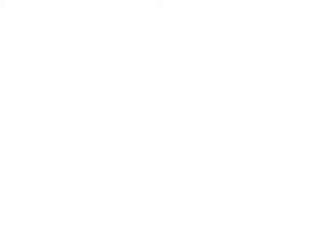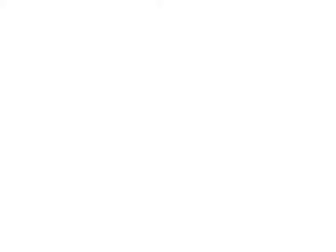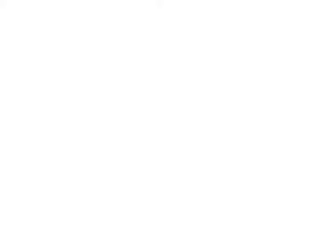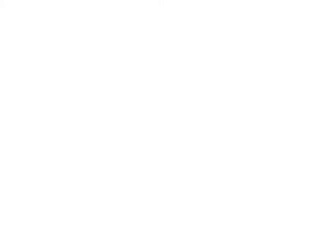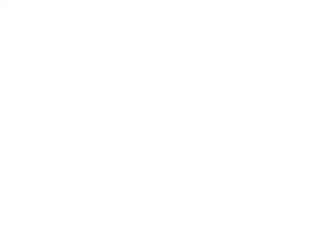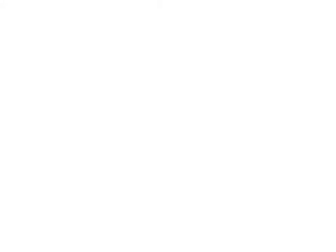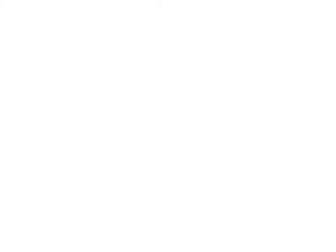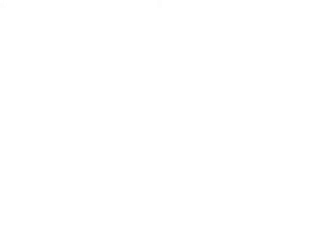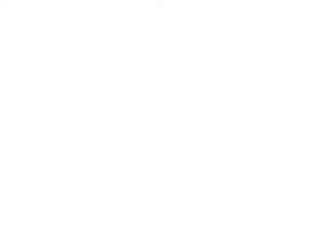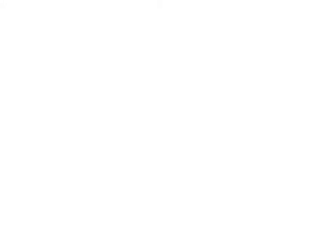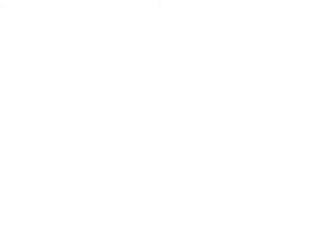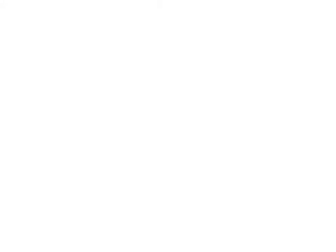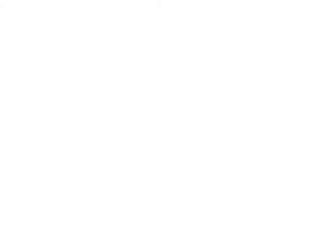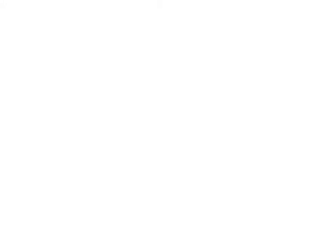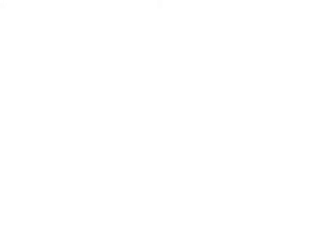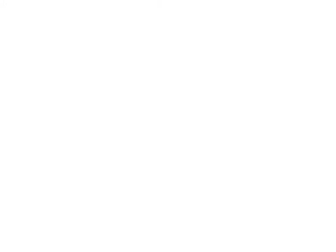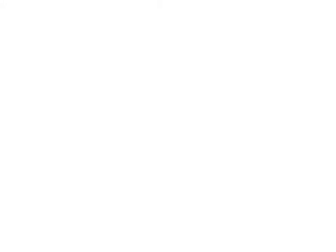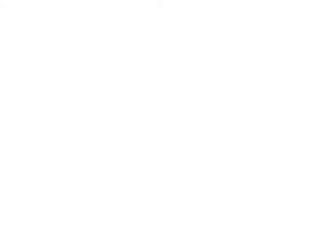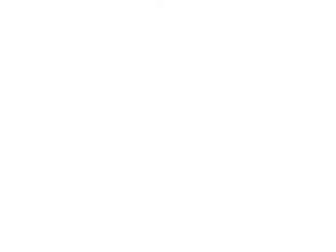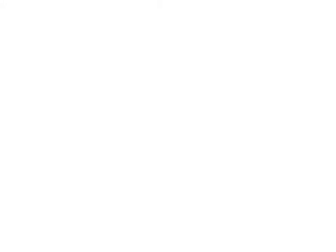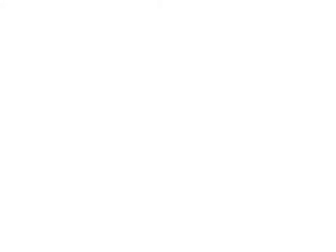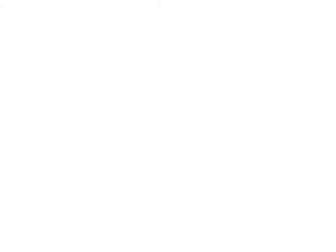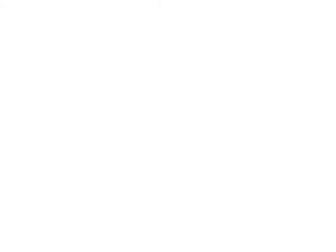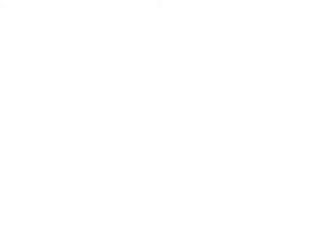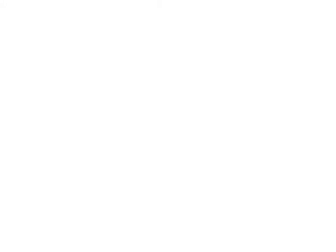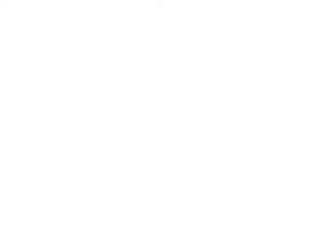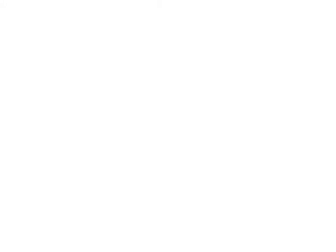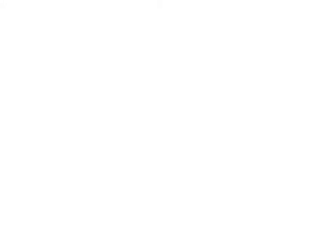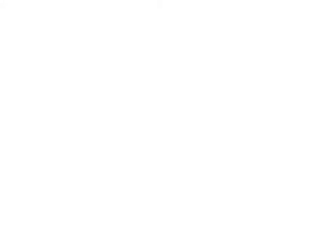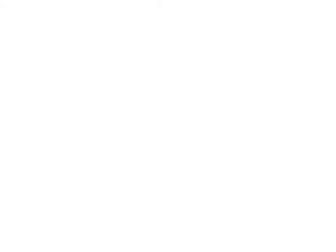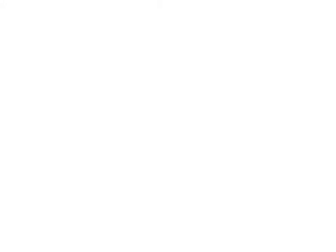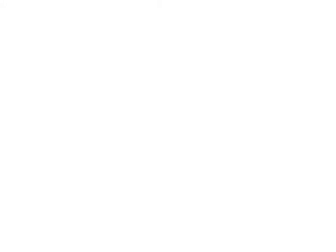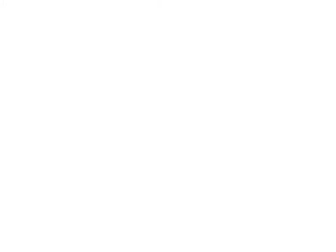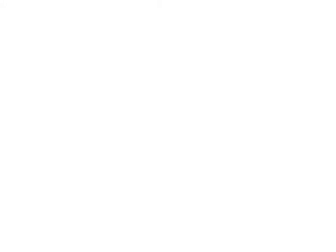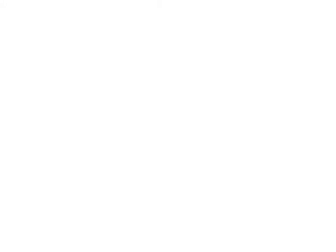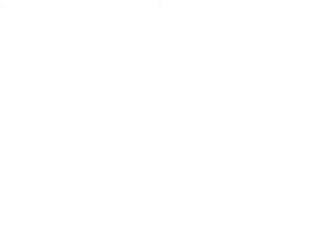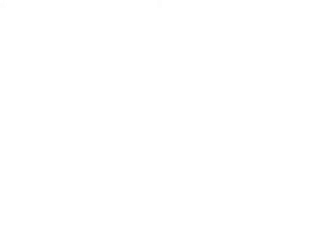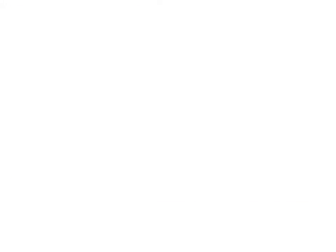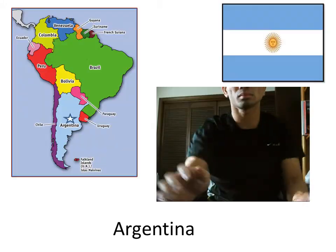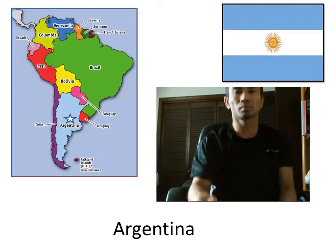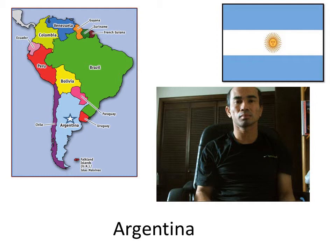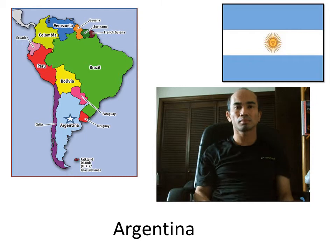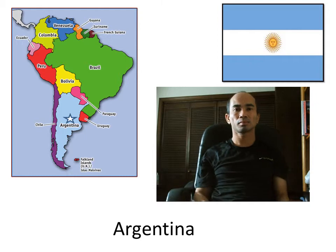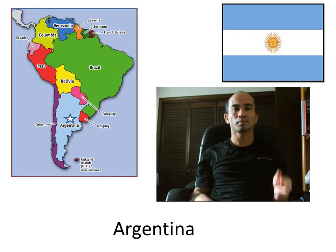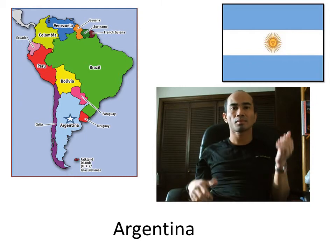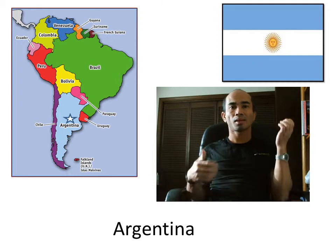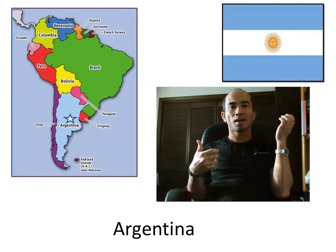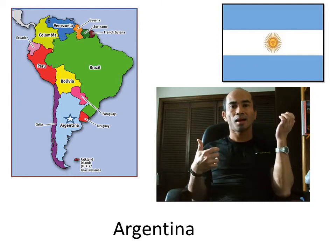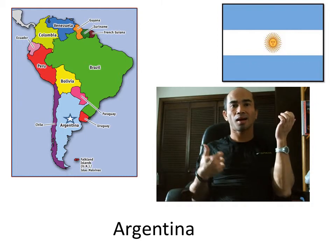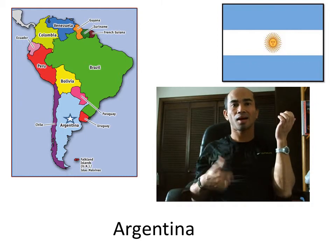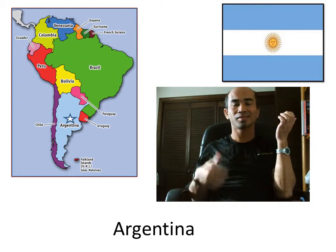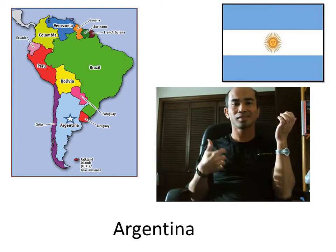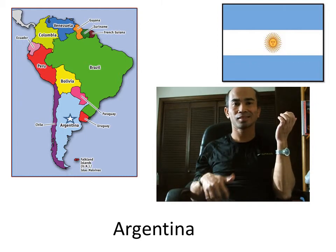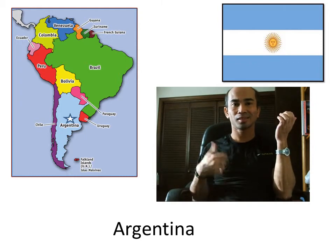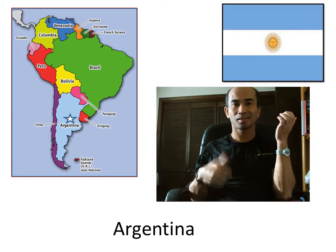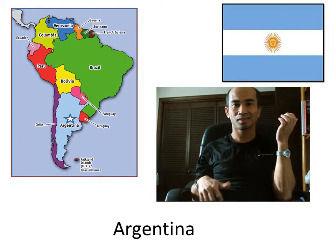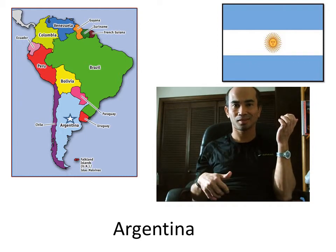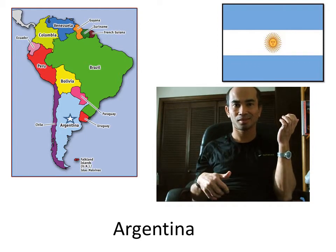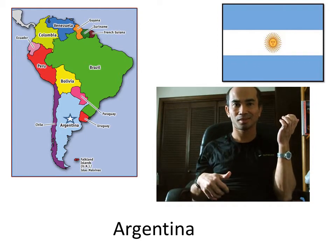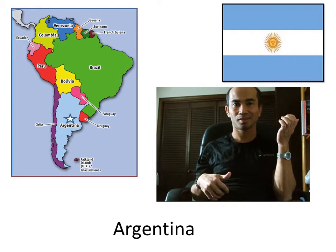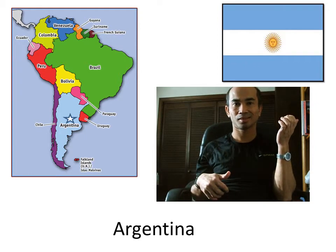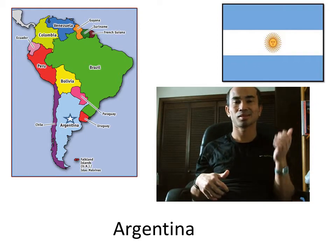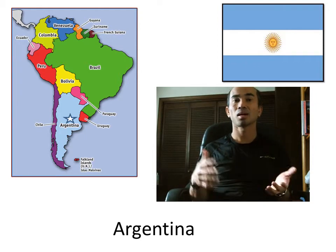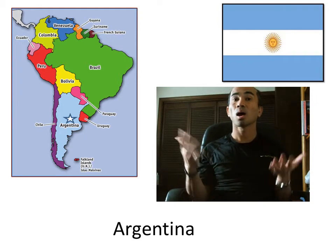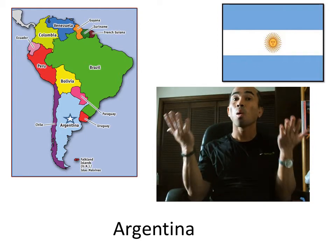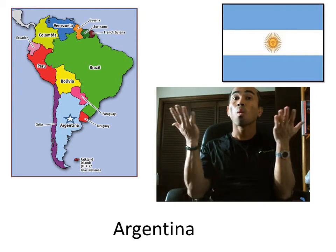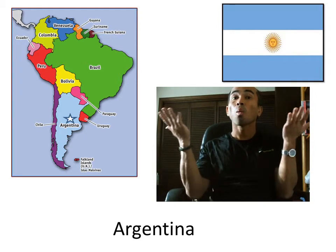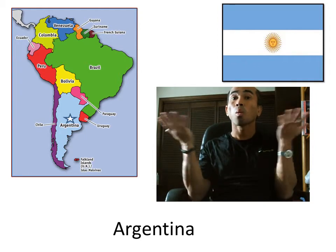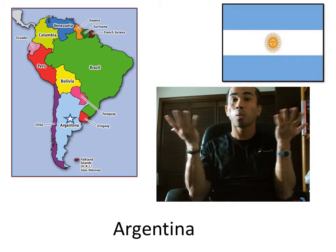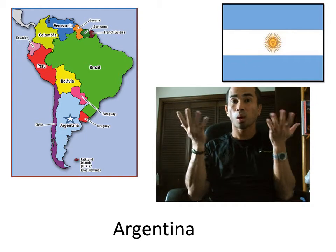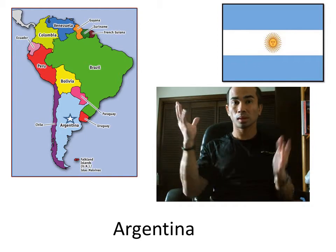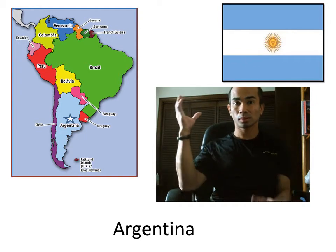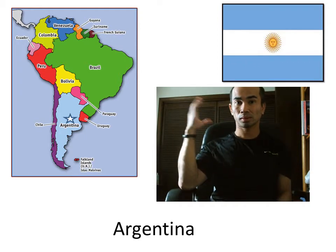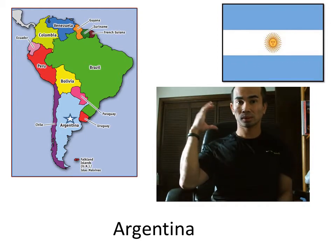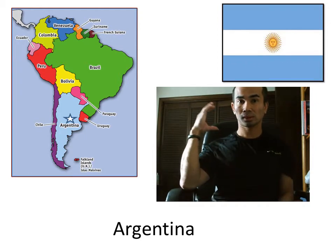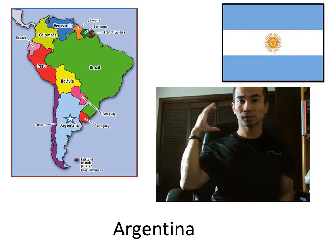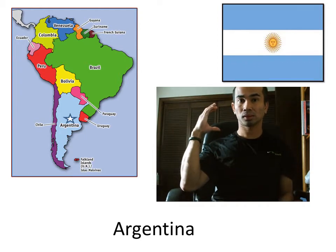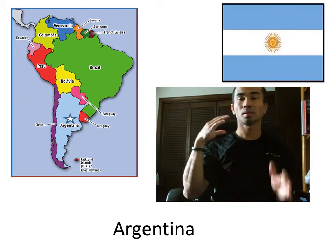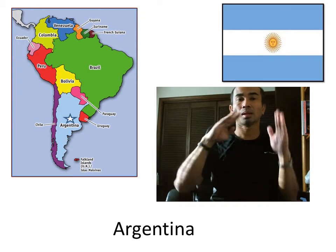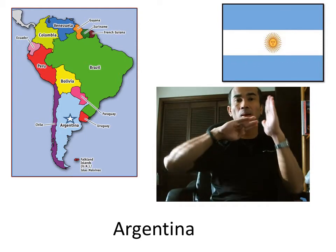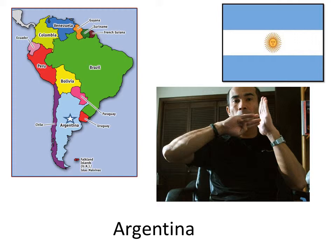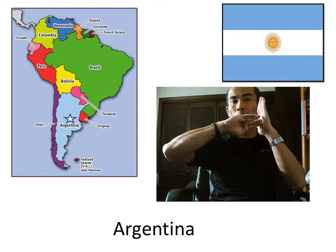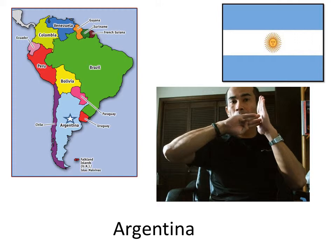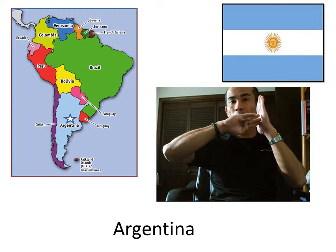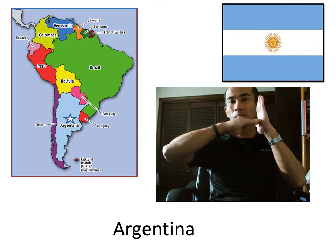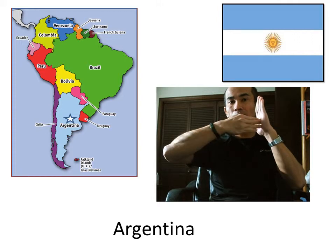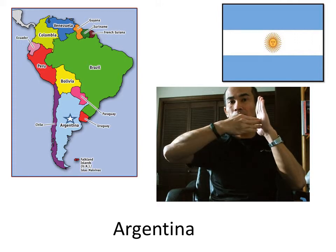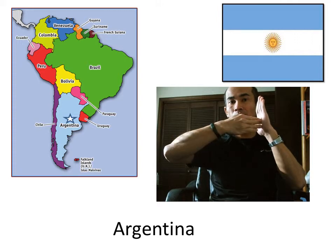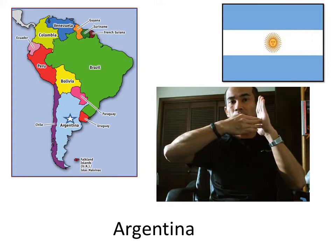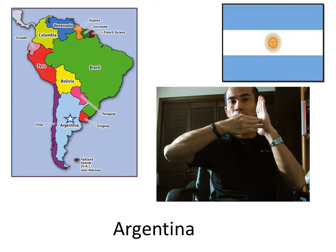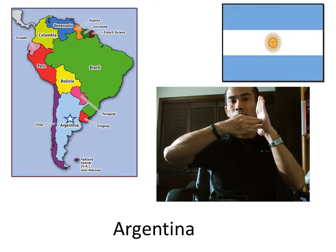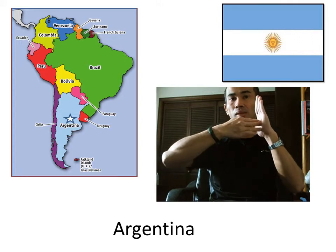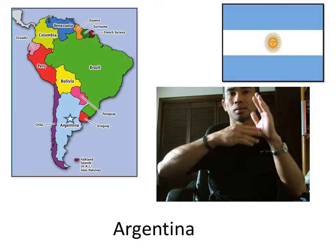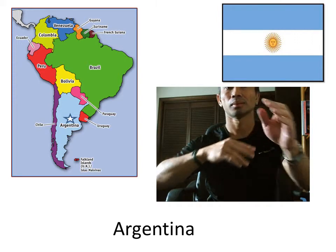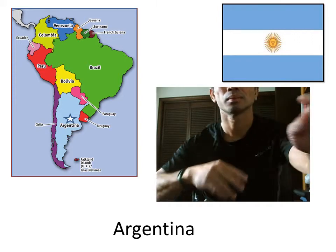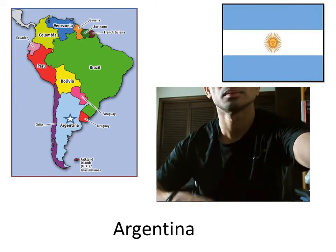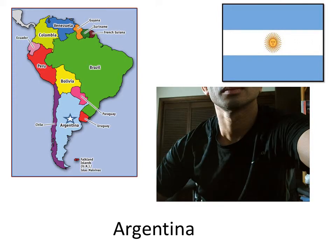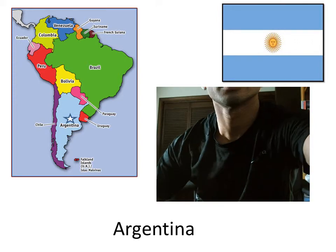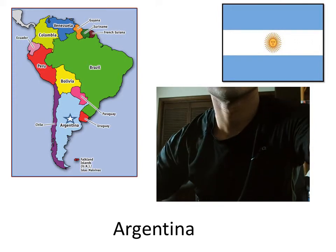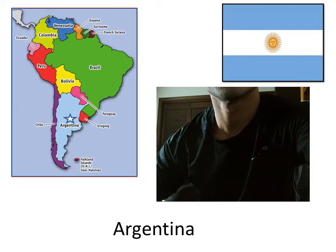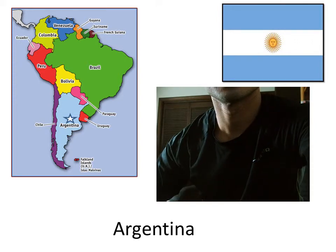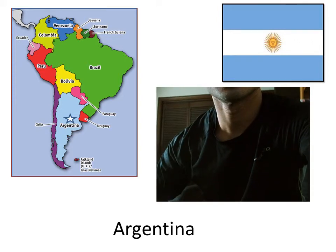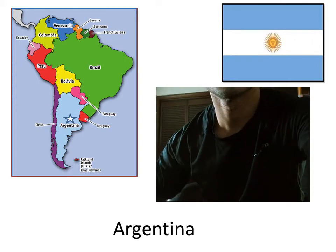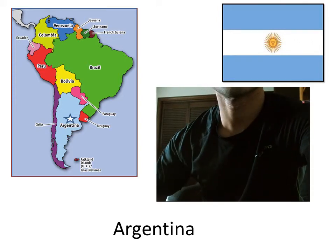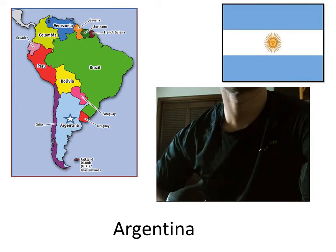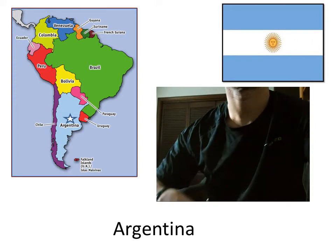capital